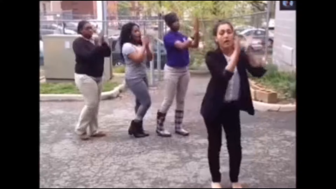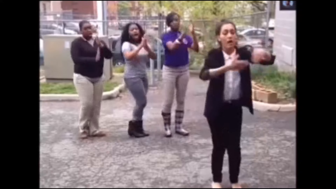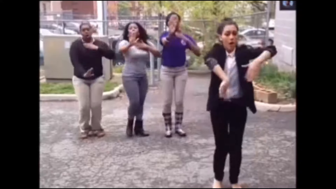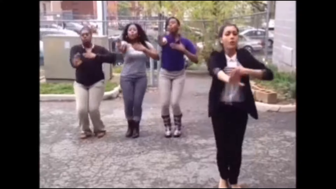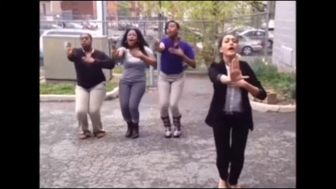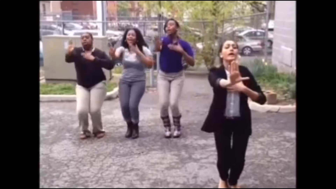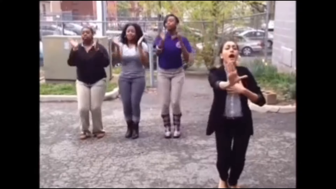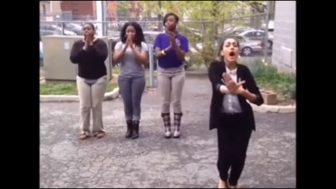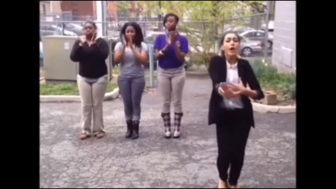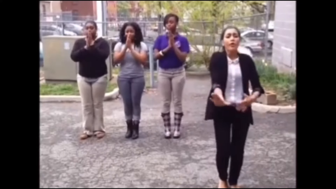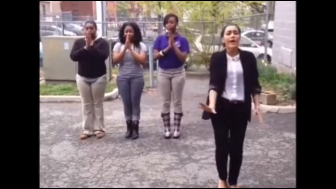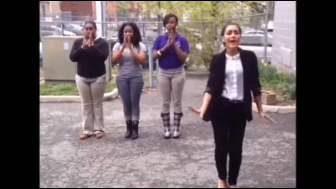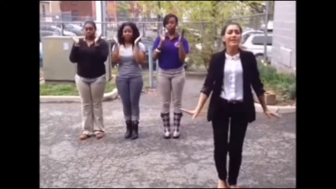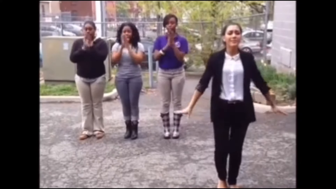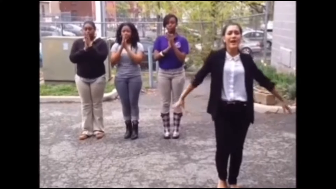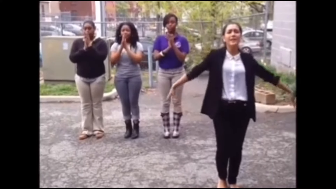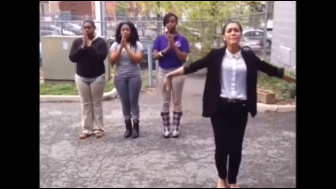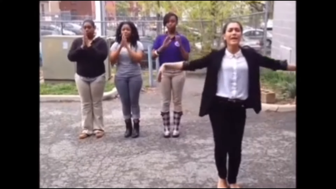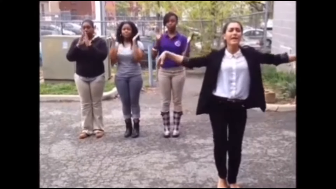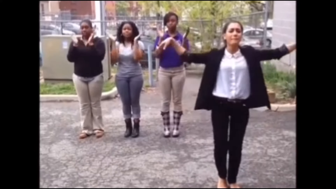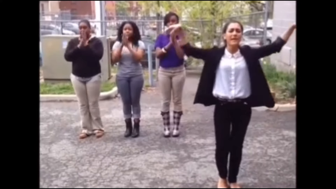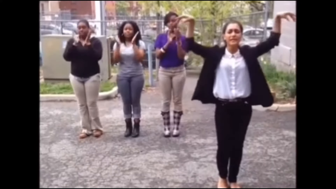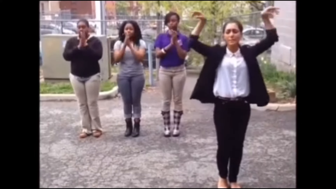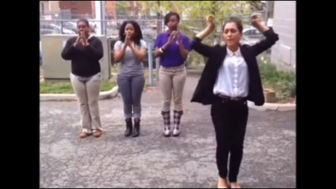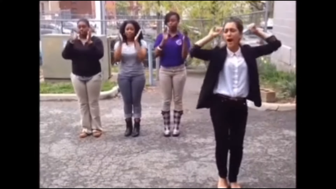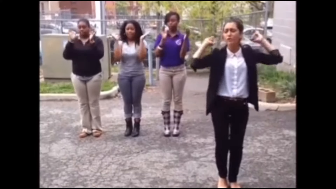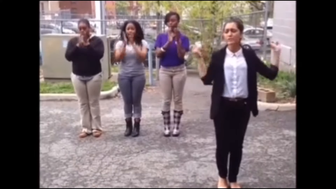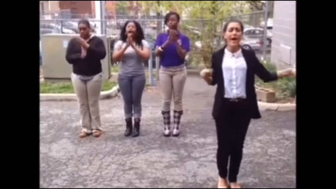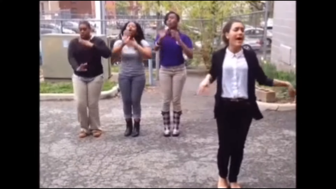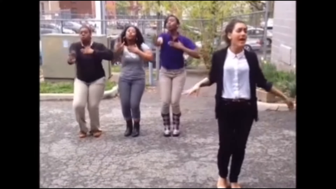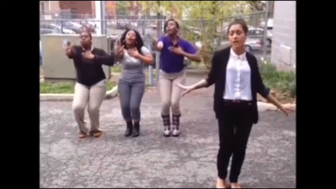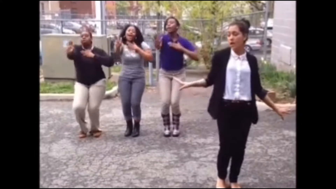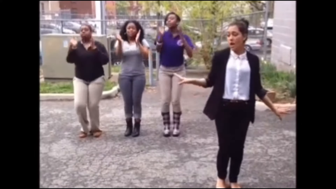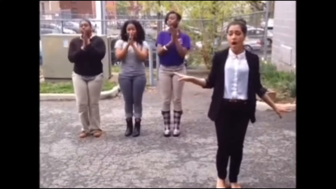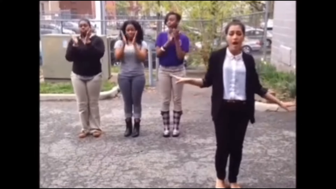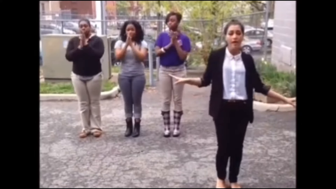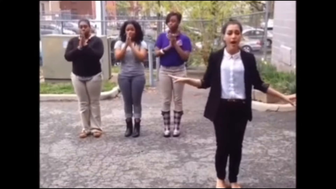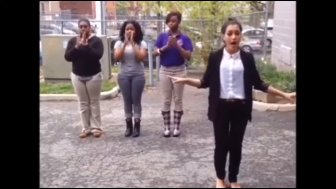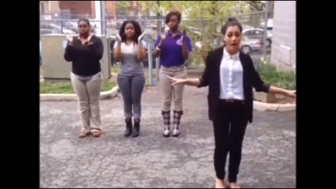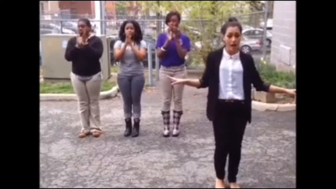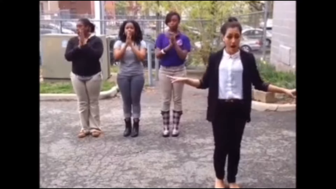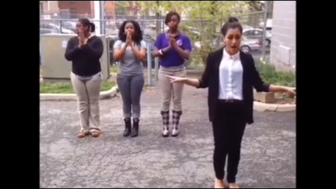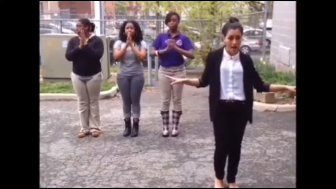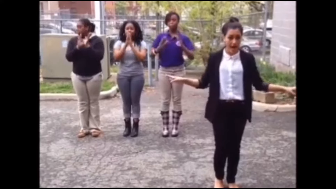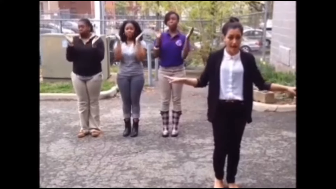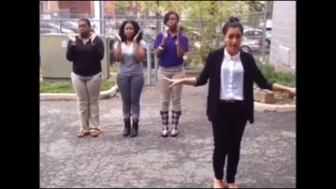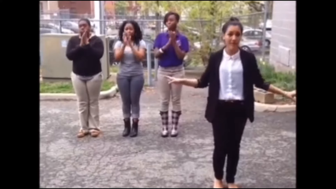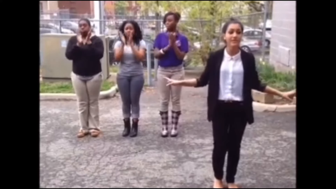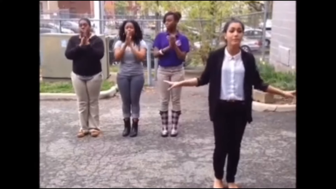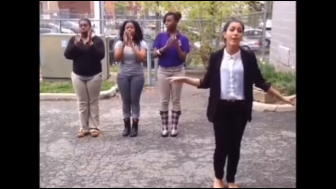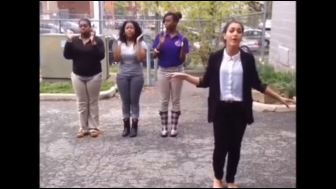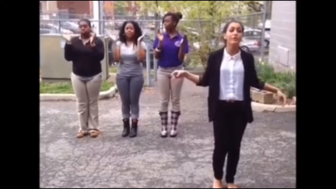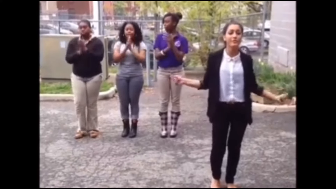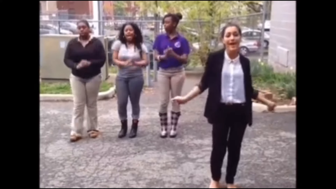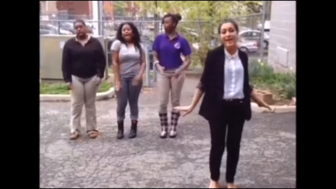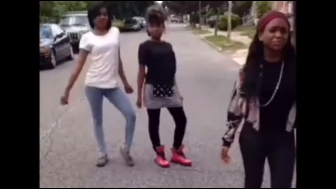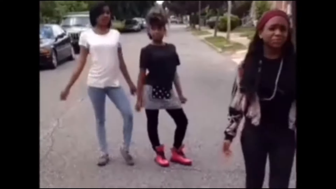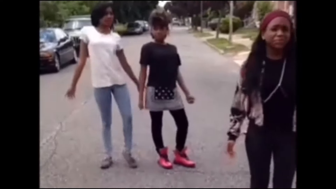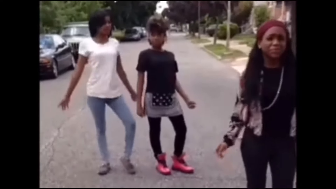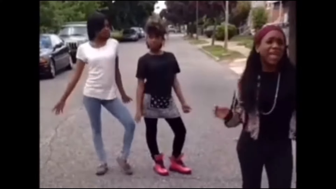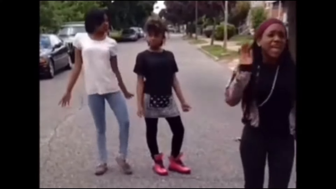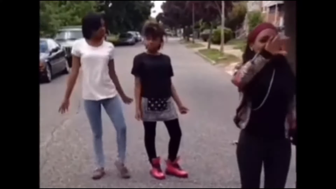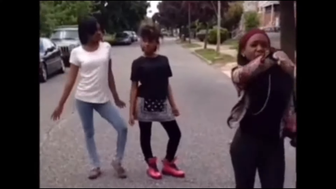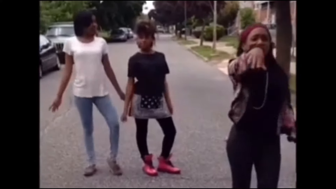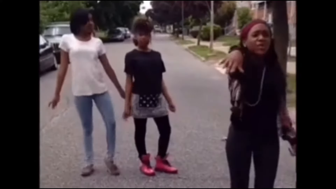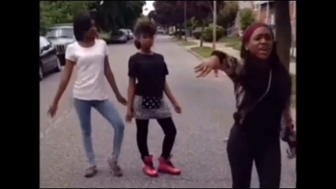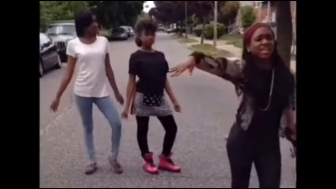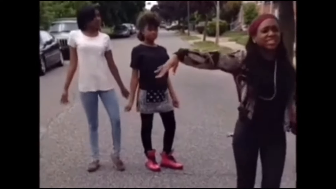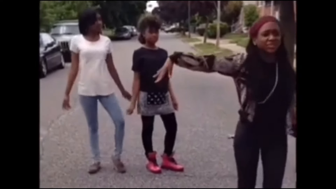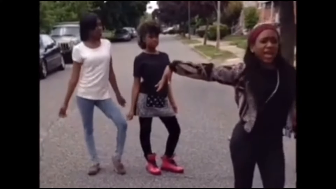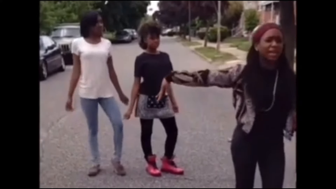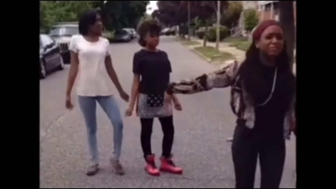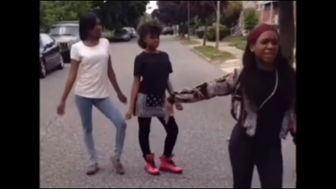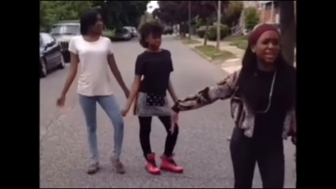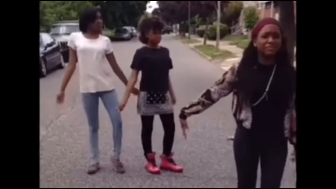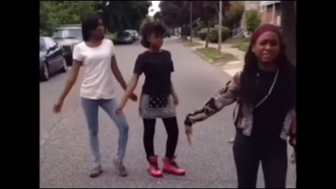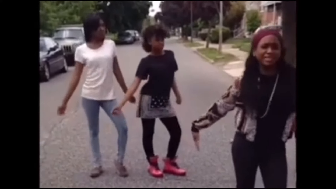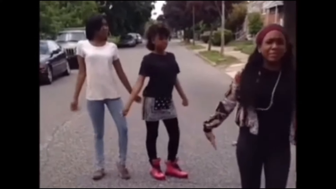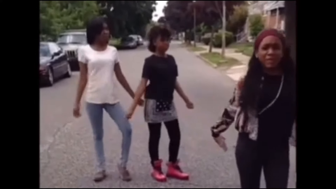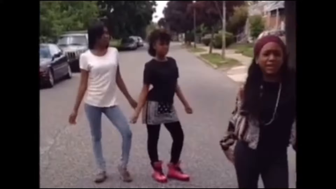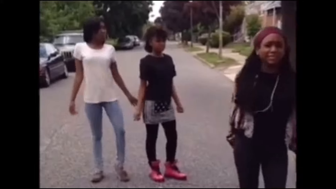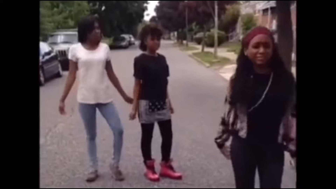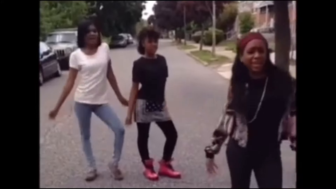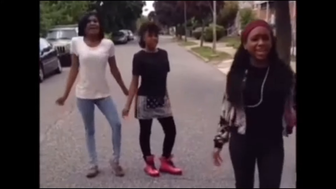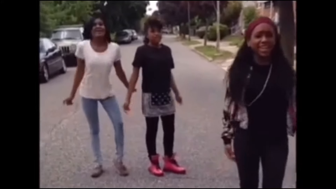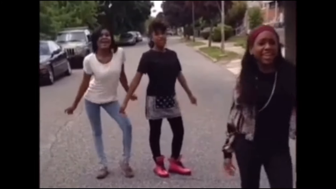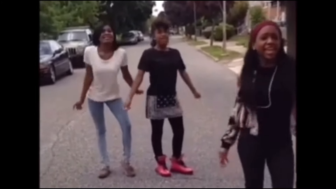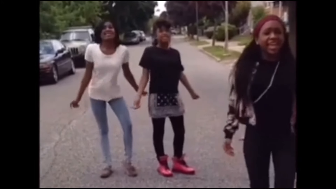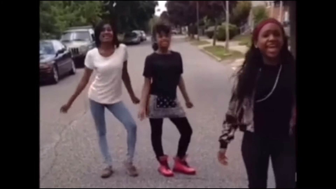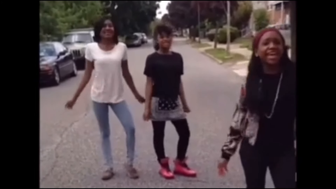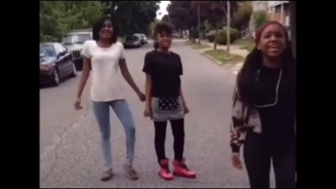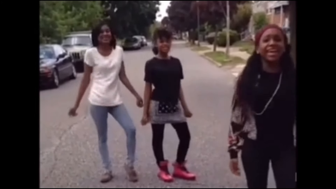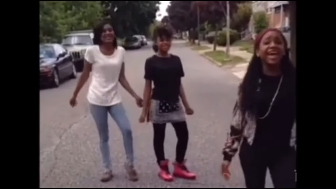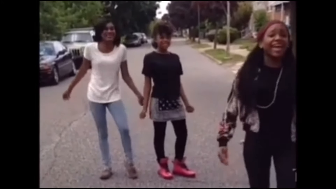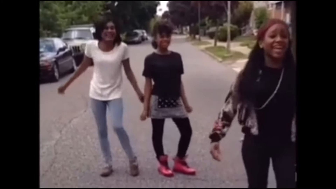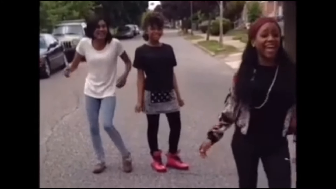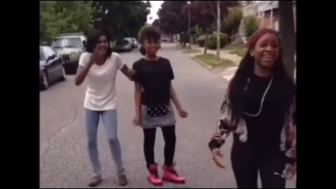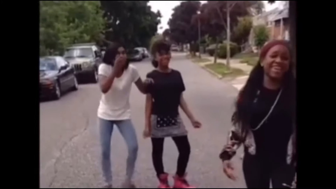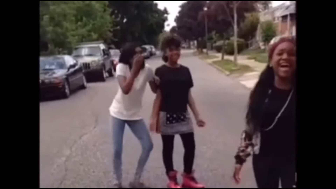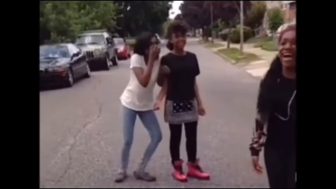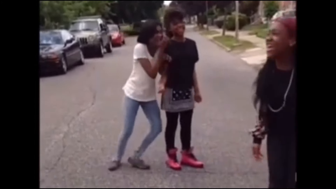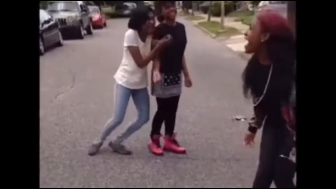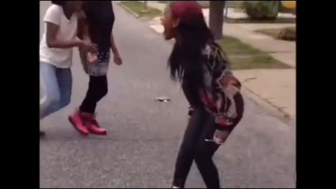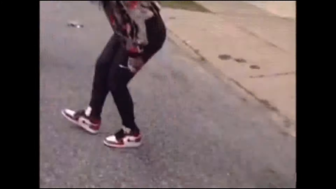Mr. Postman